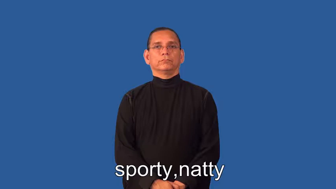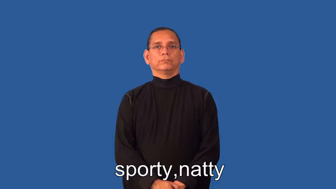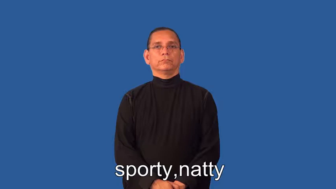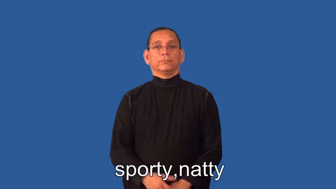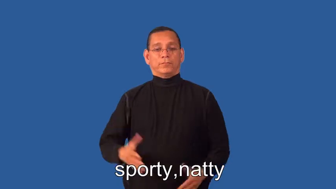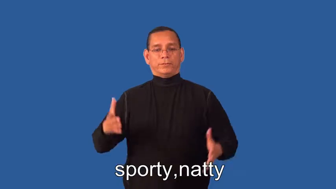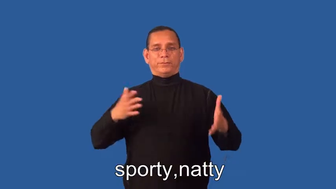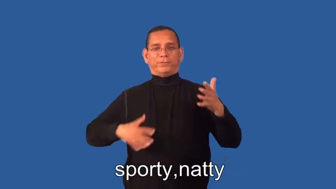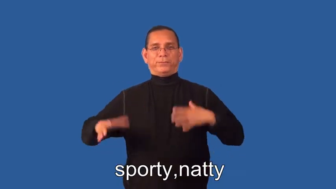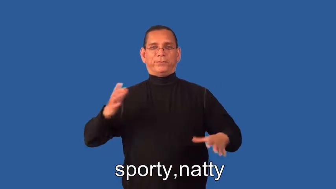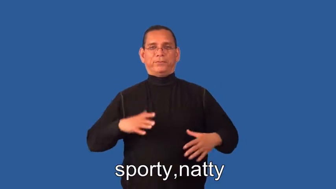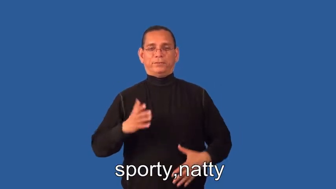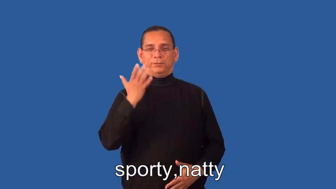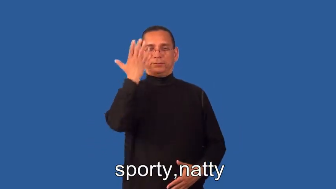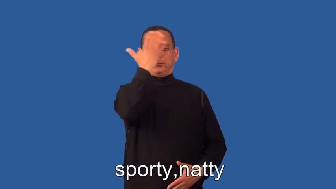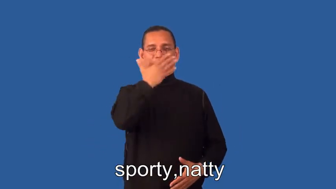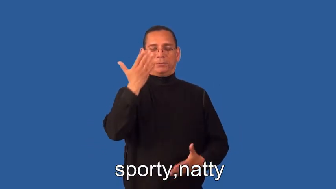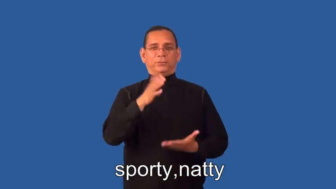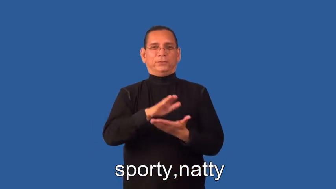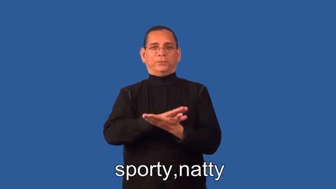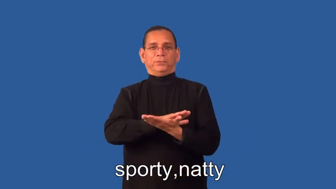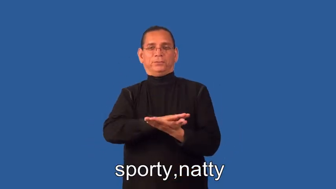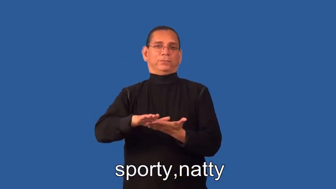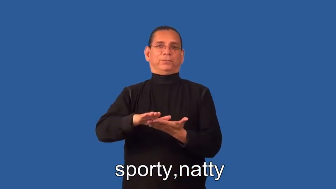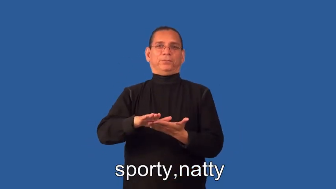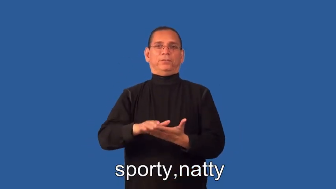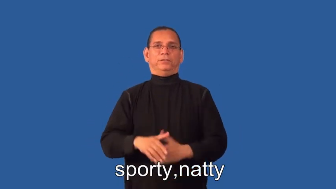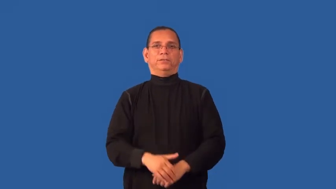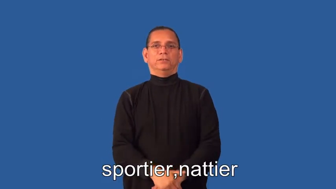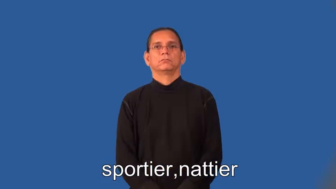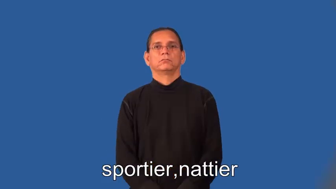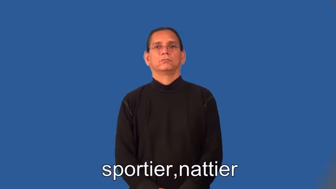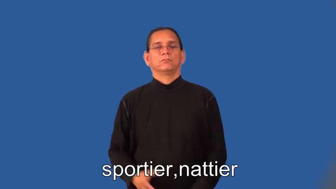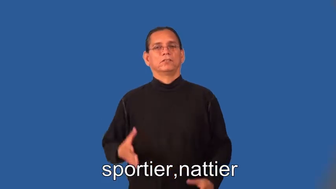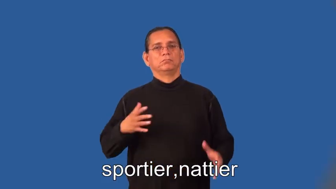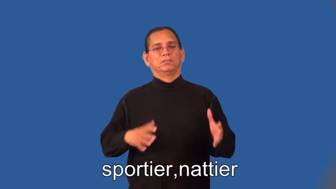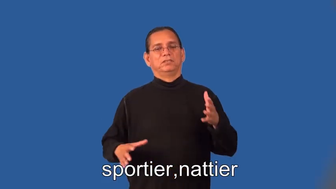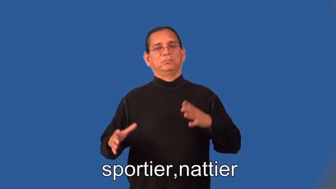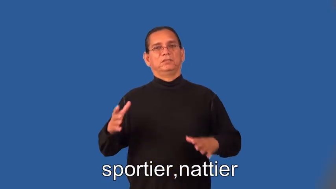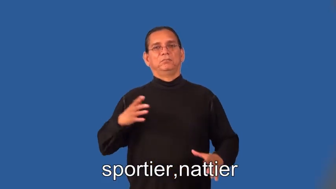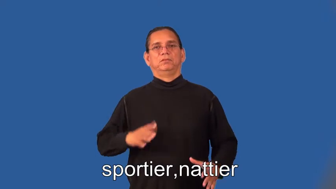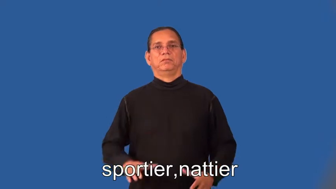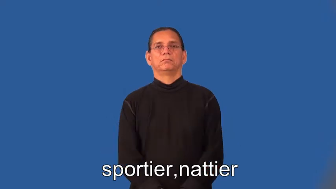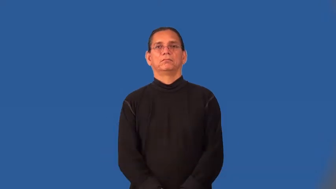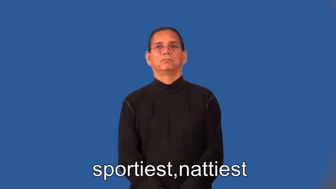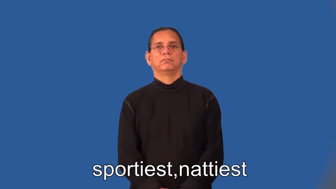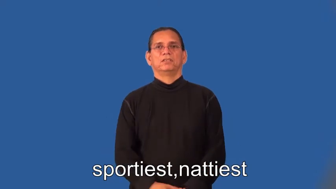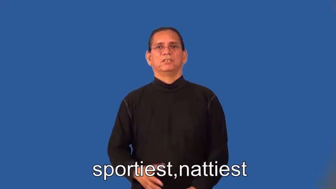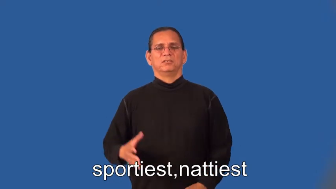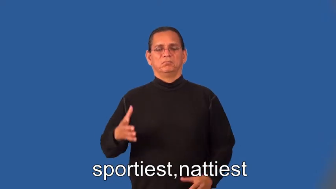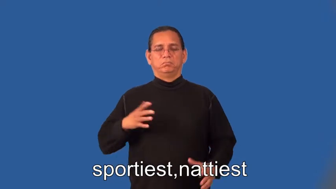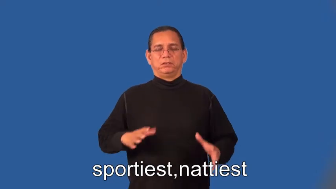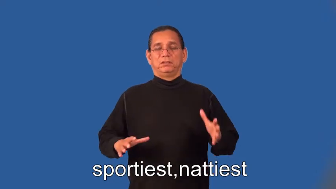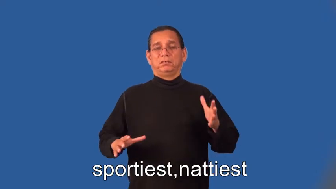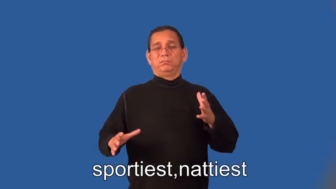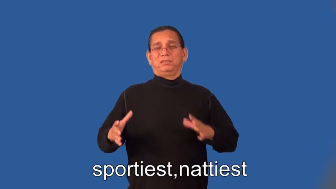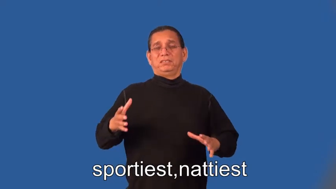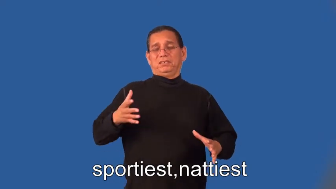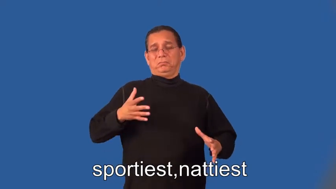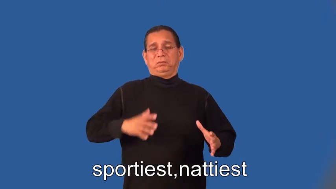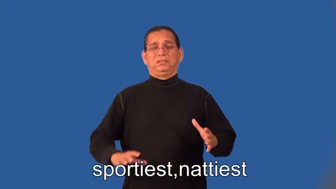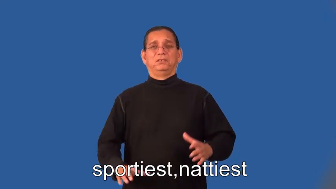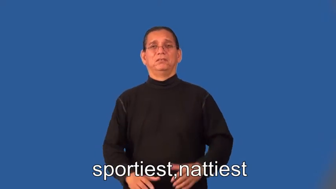sportier,nattier,sportiest,nattiest